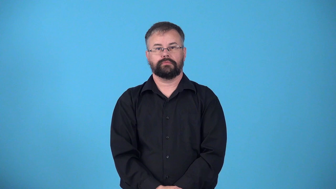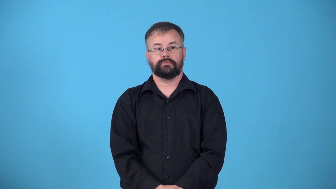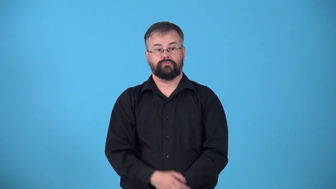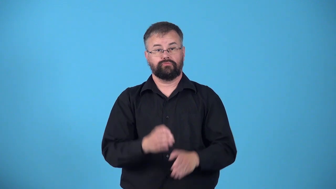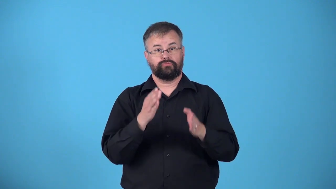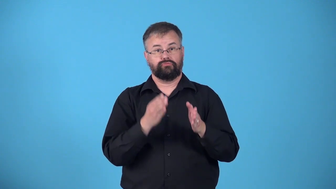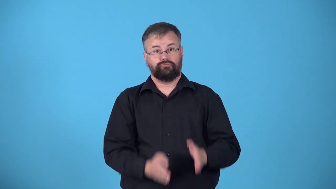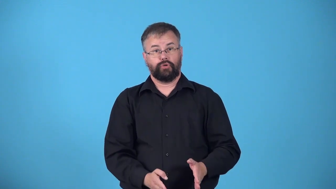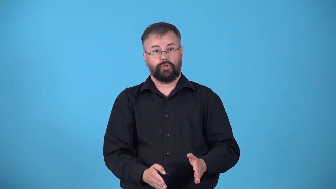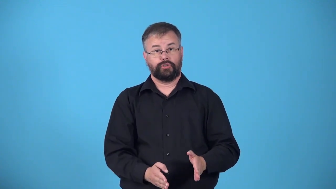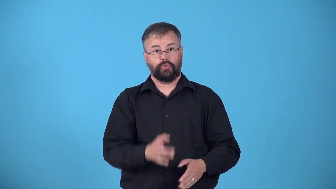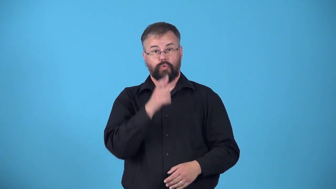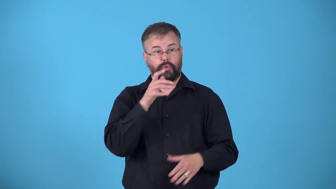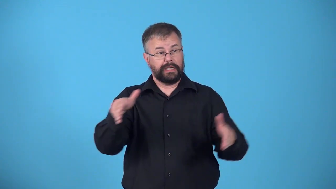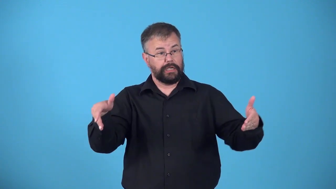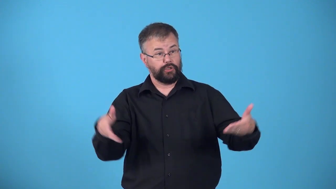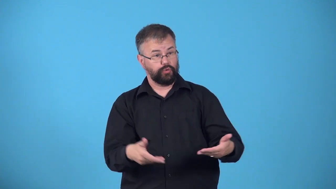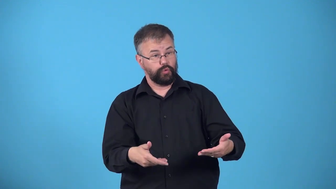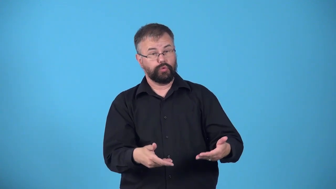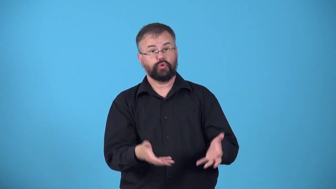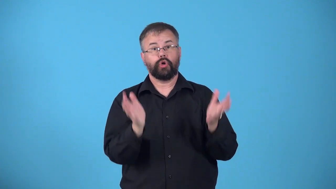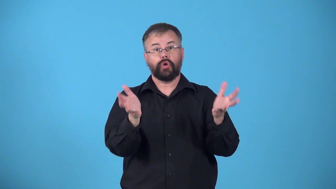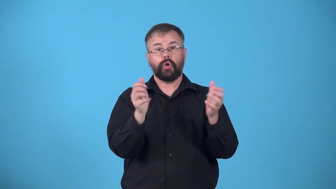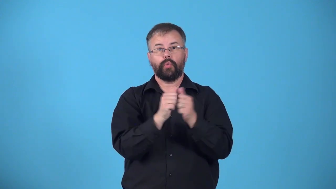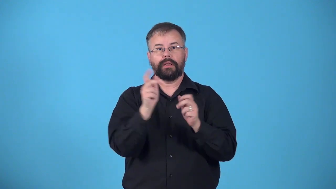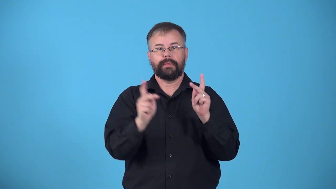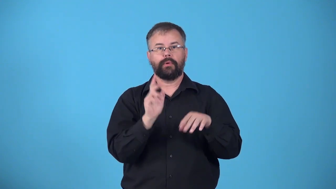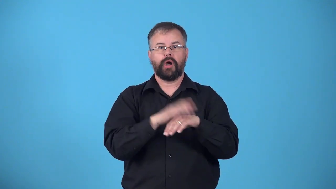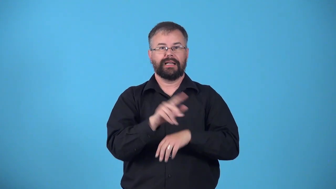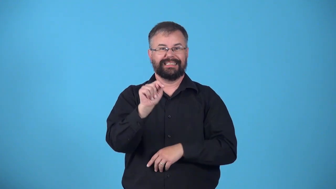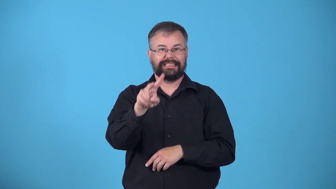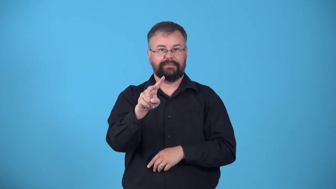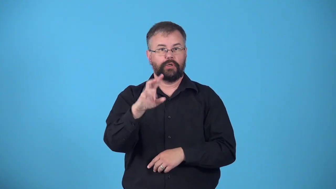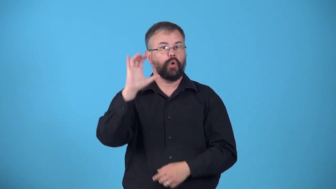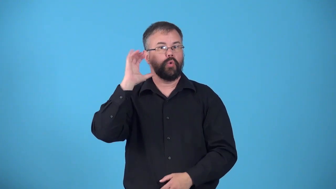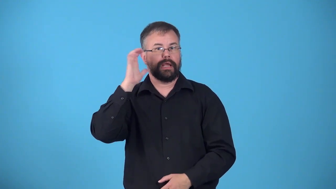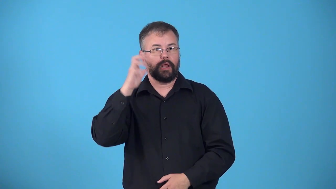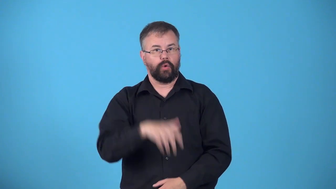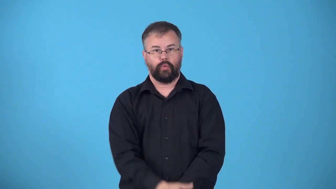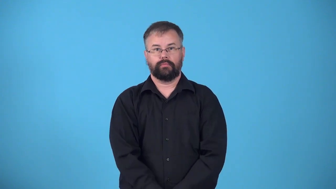host